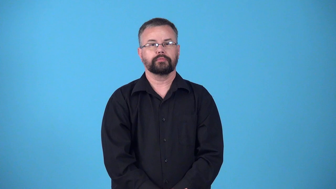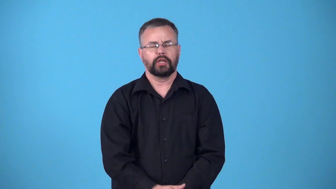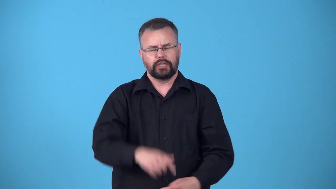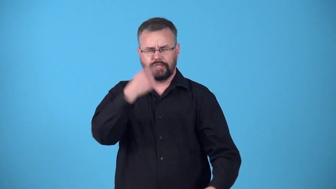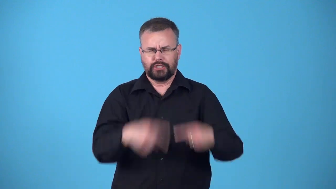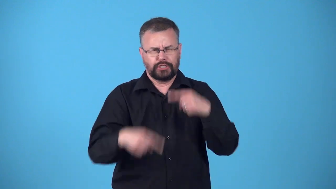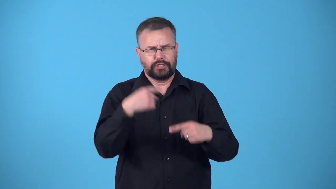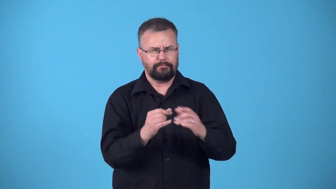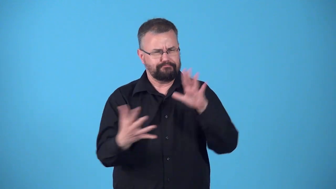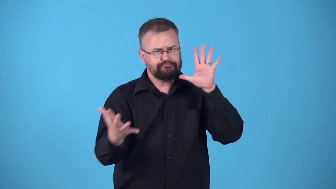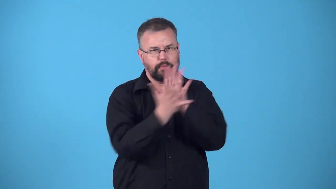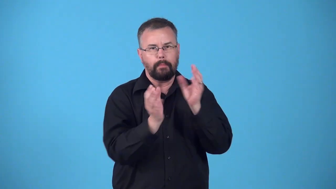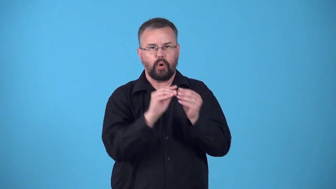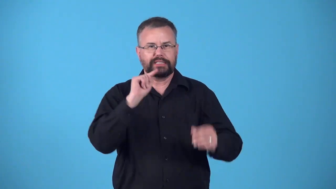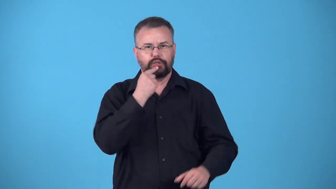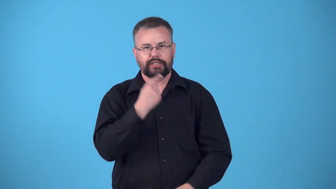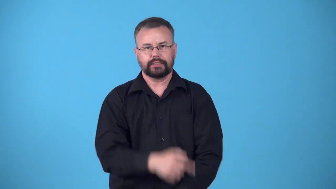gloves are off